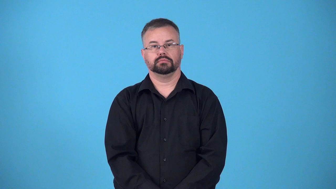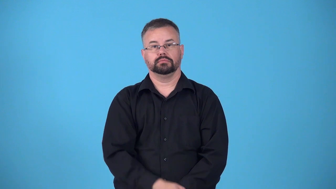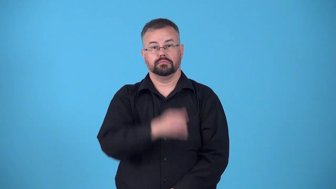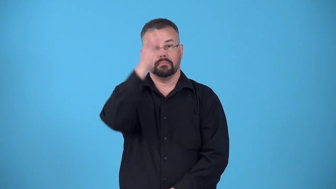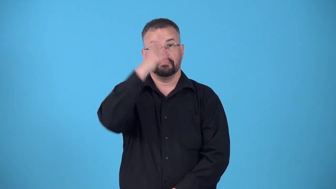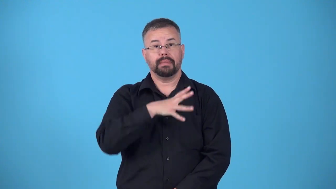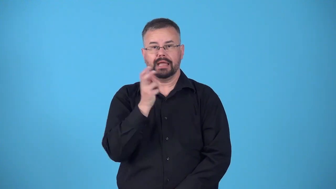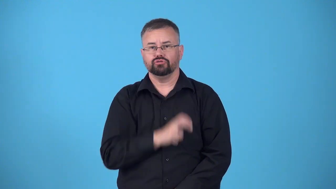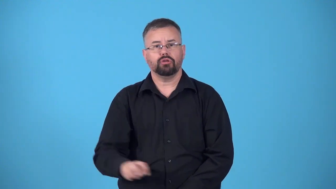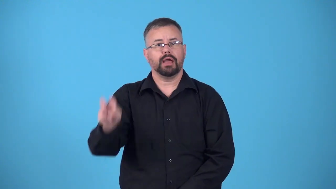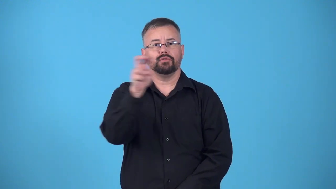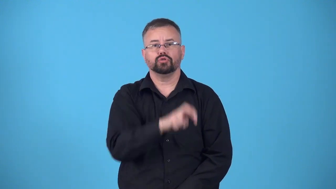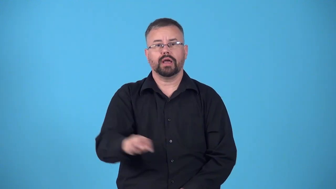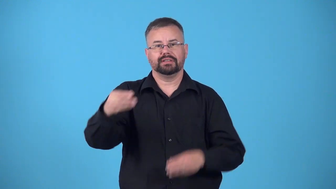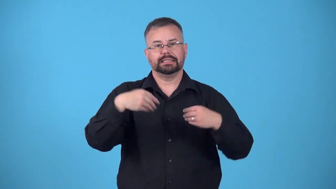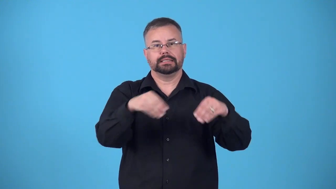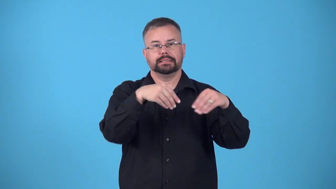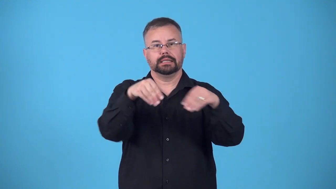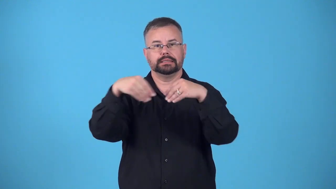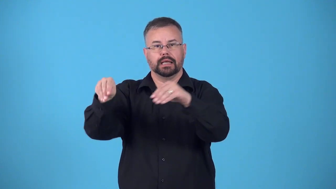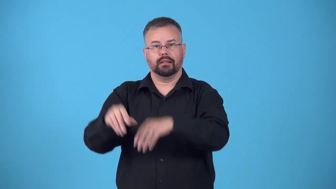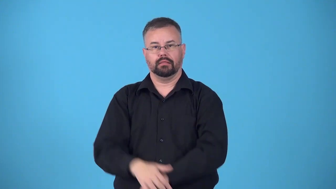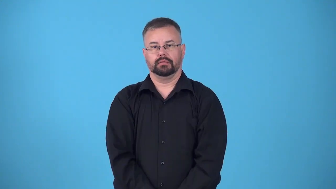roadman,travelling salesman